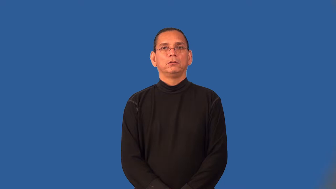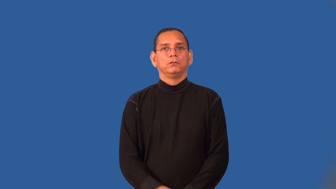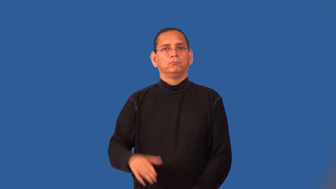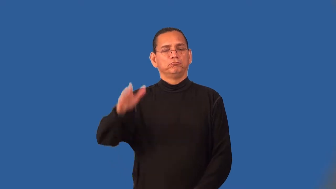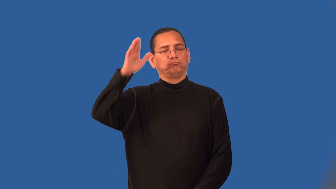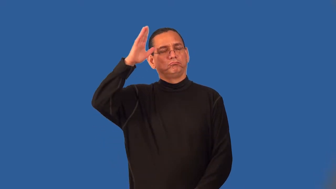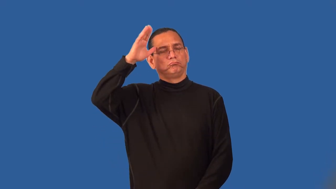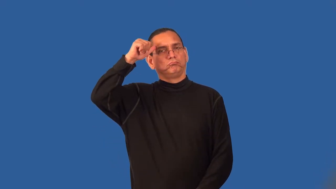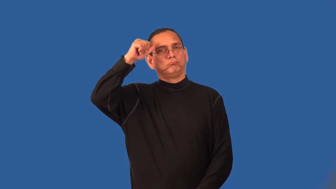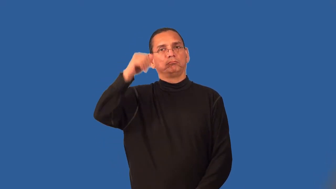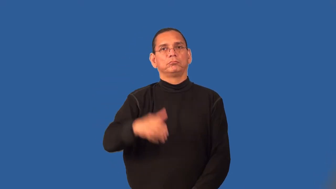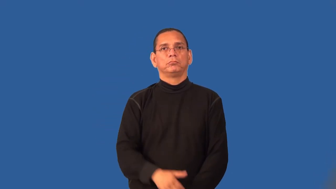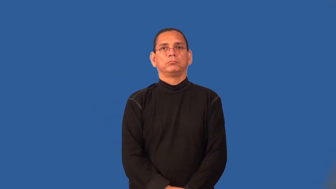set,hardheaded,headstrong,inflexible,intransgient,unyielding,brassbound,bulldog